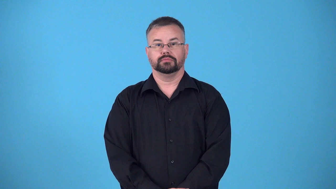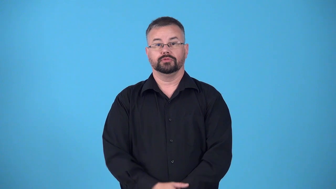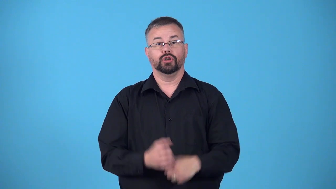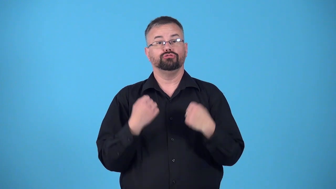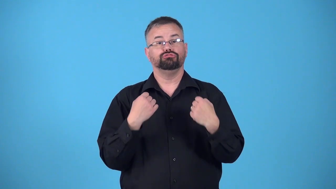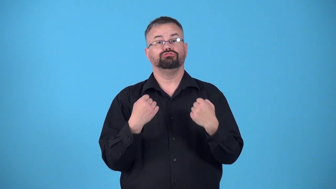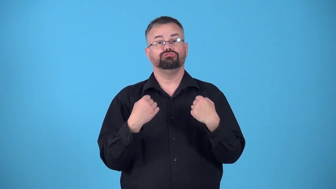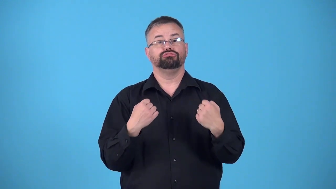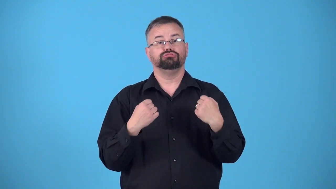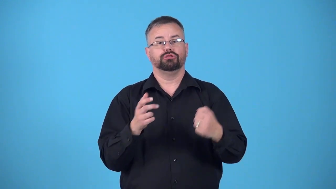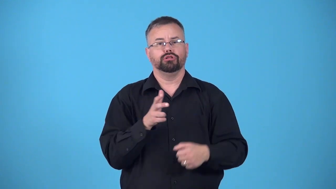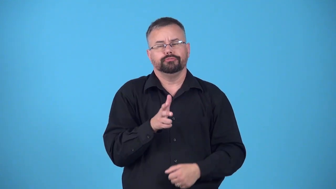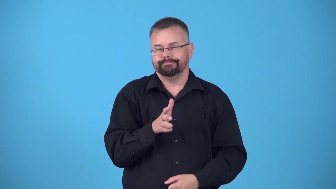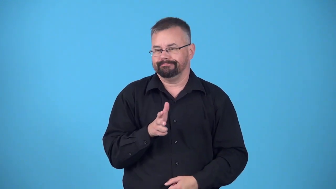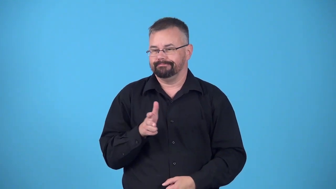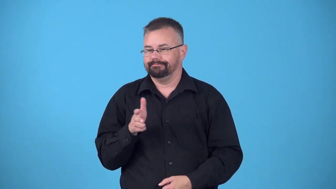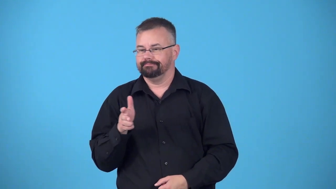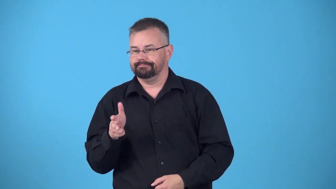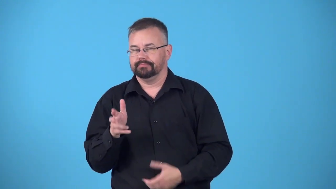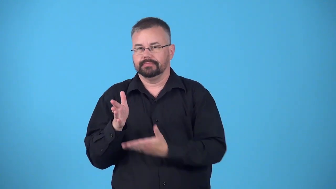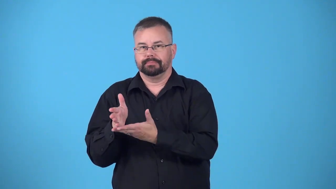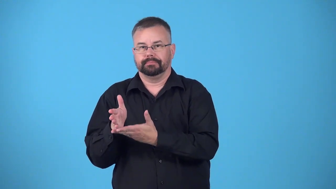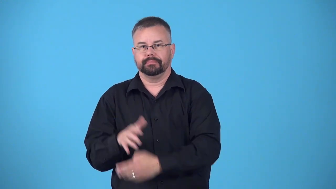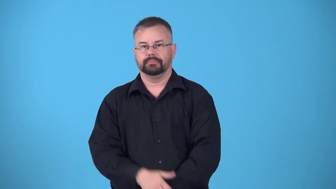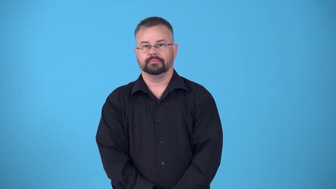pull over your car